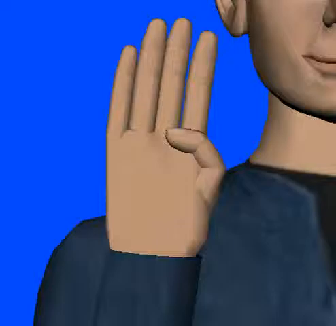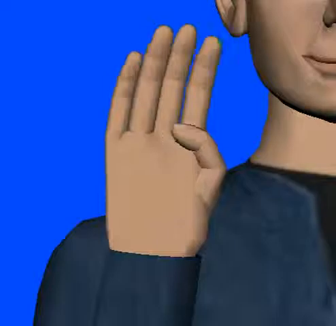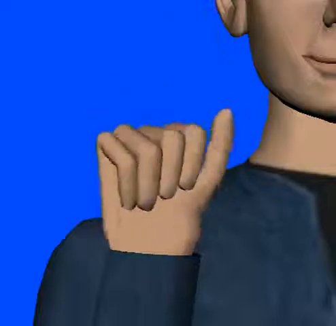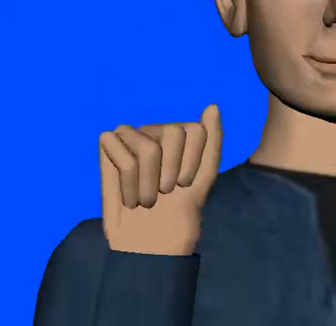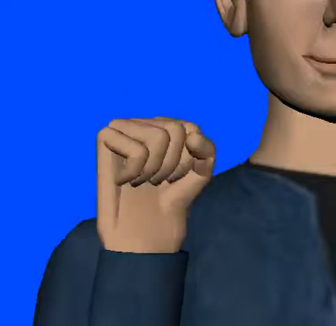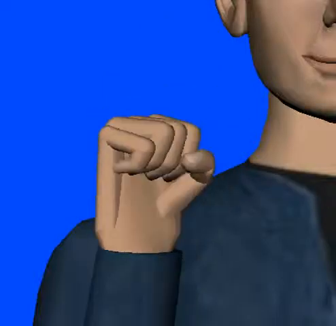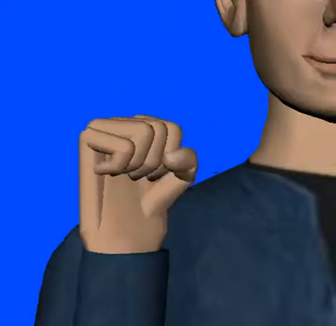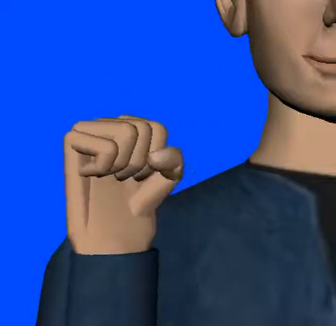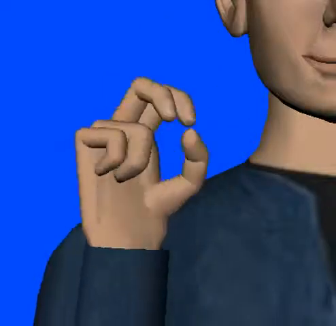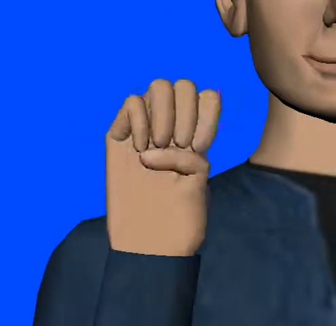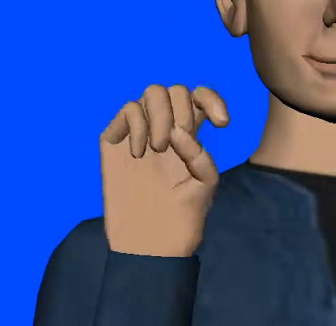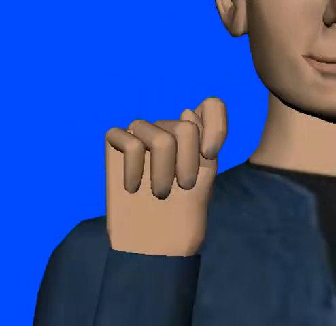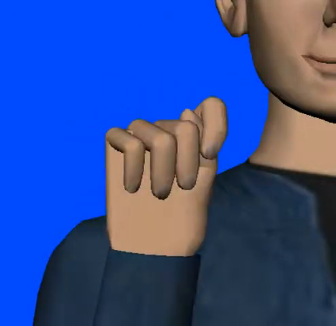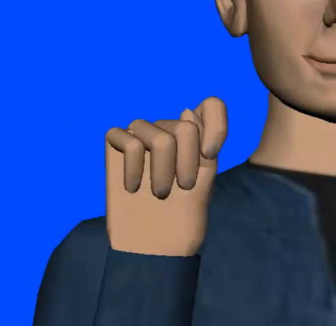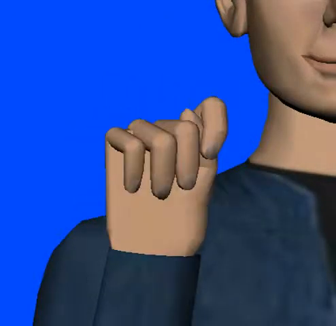basset